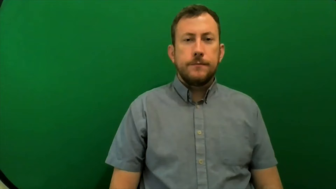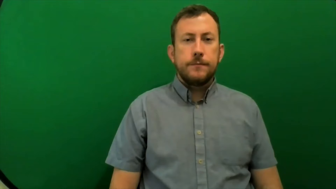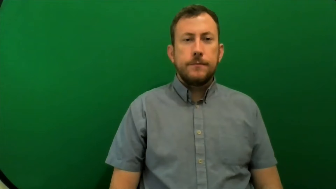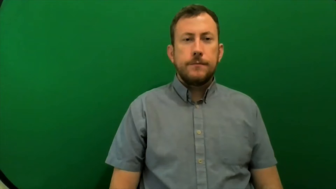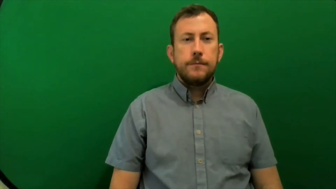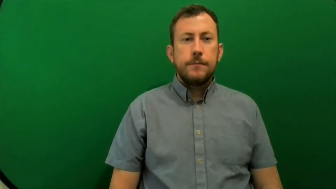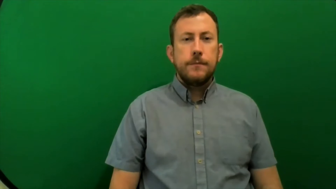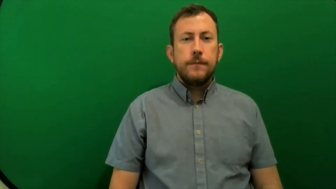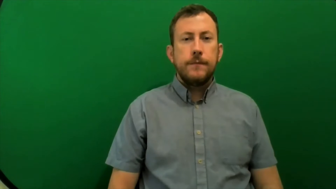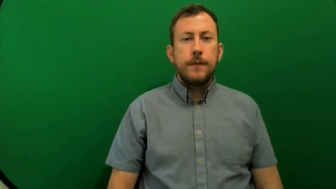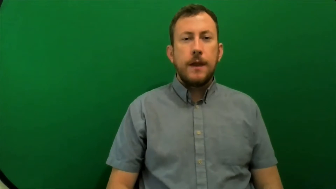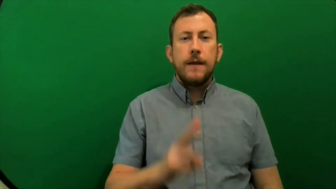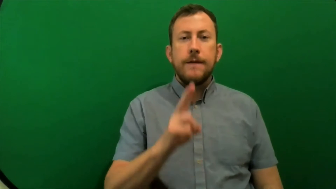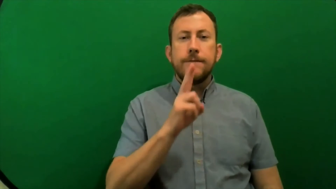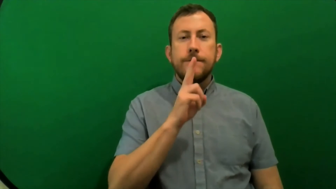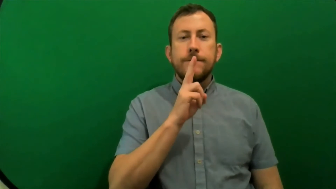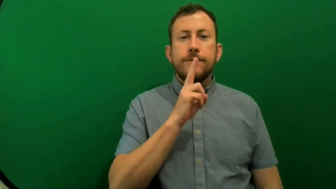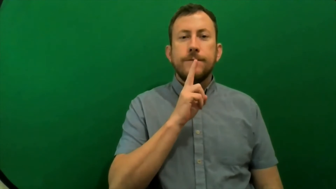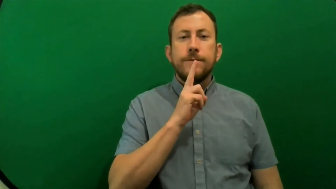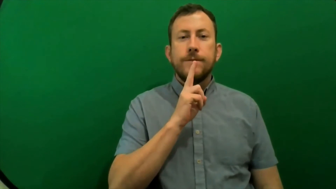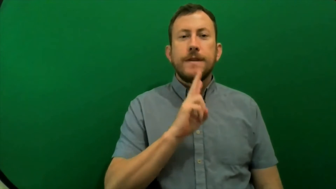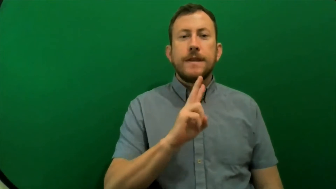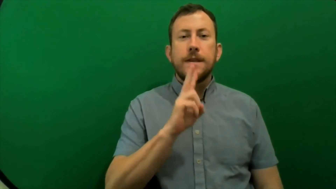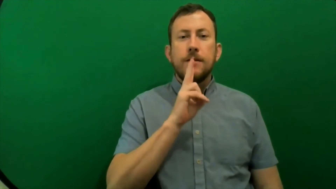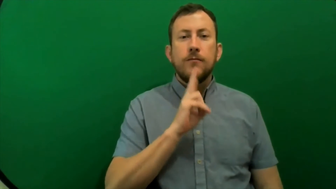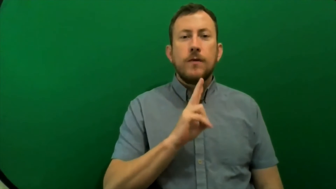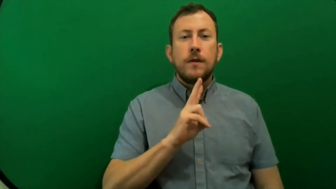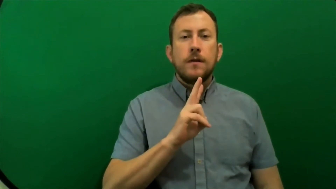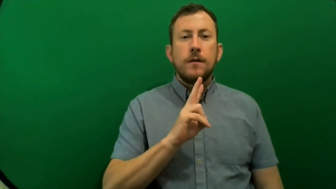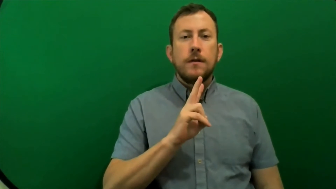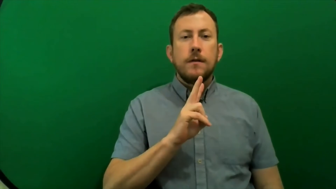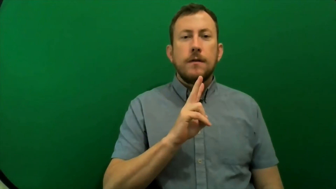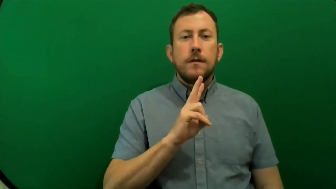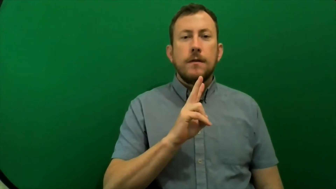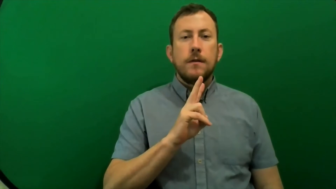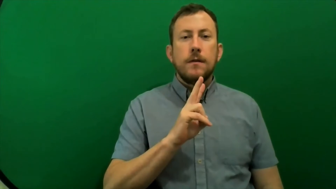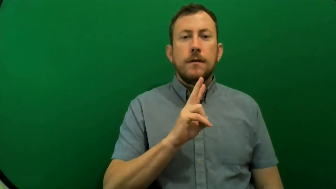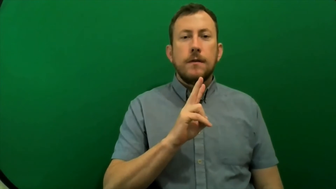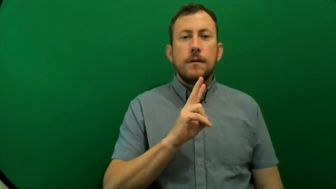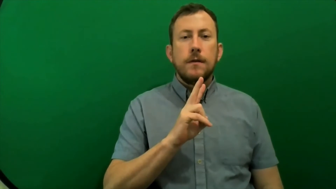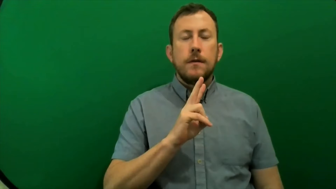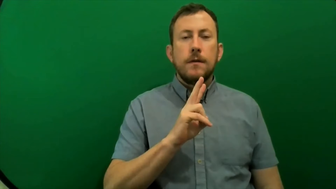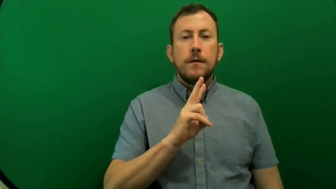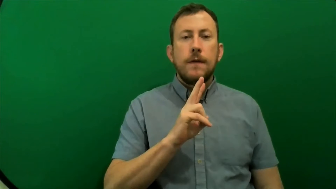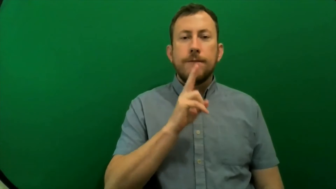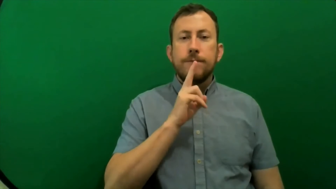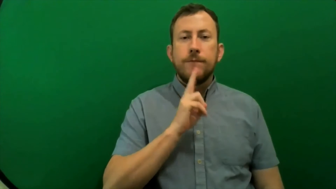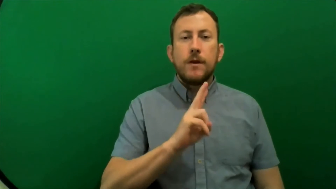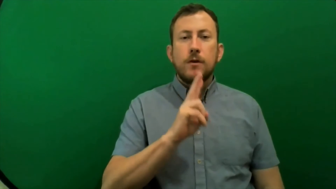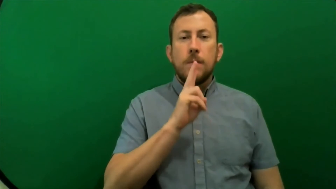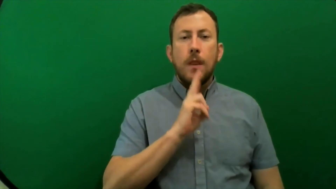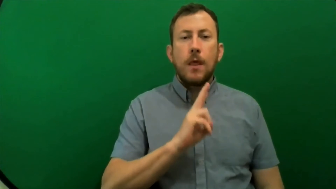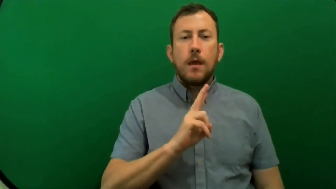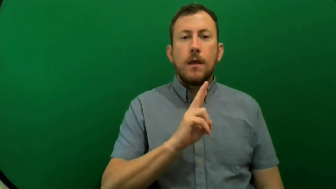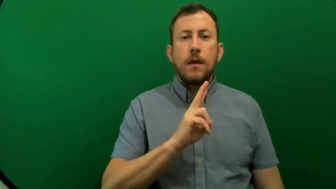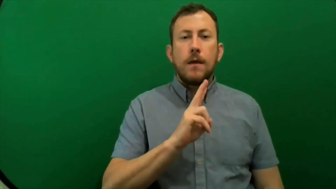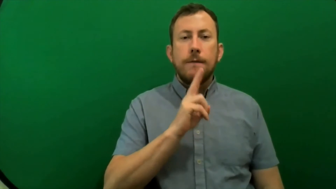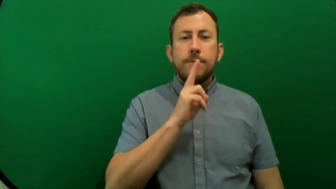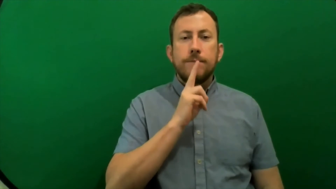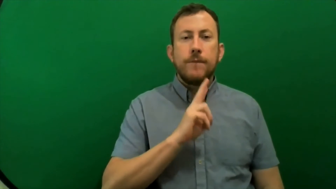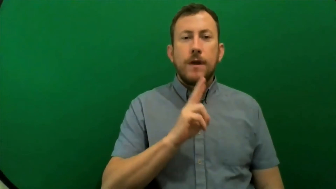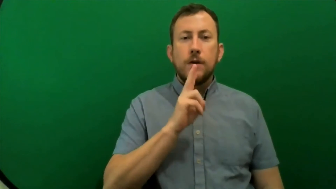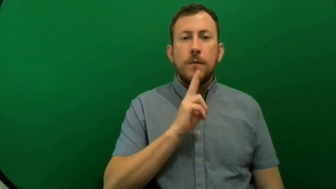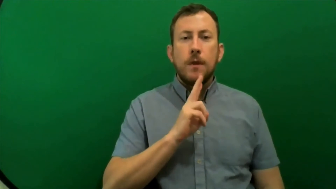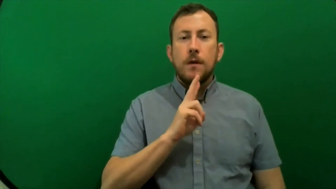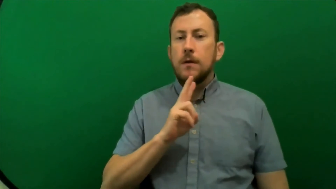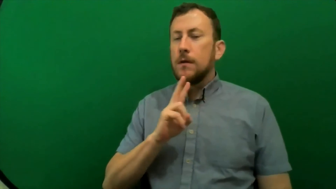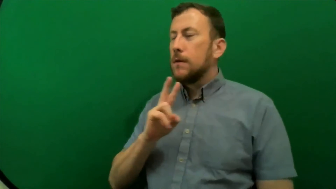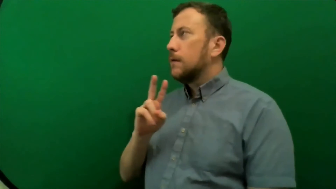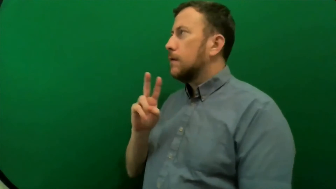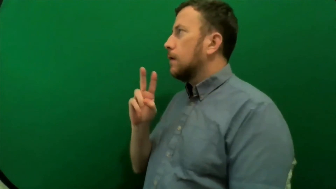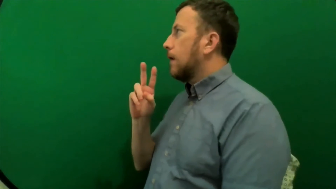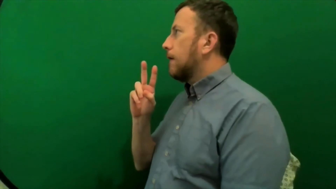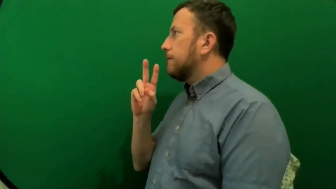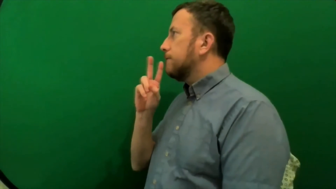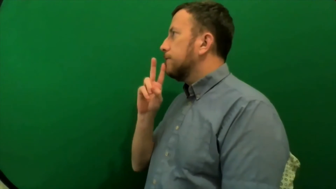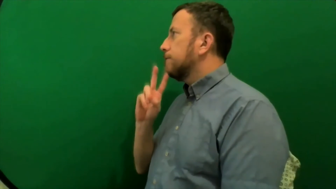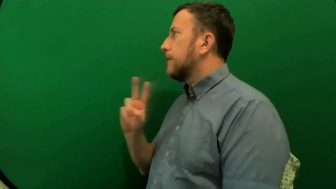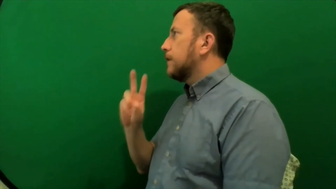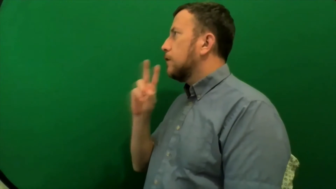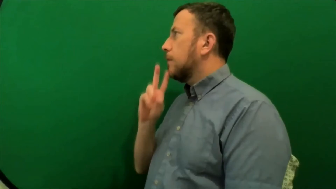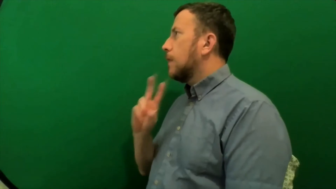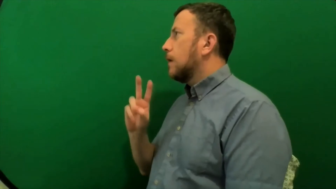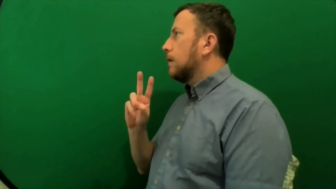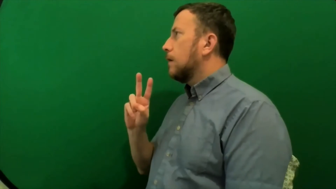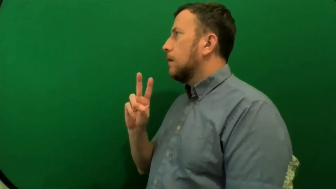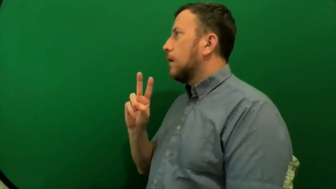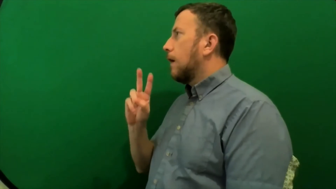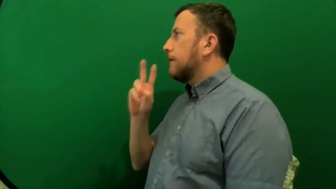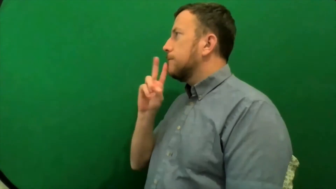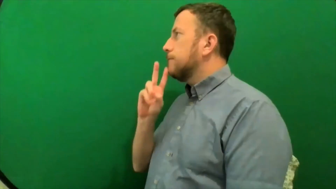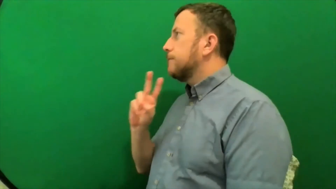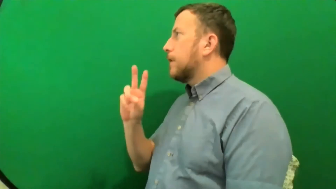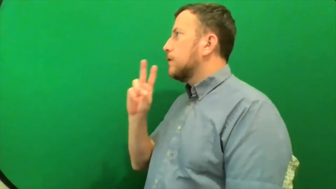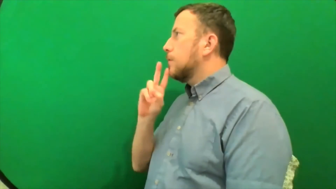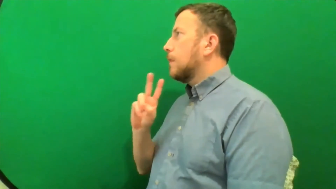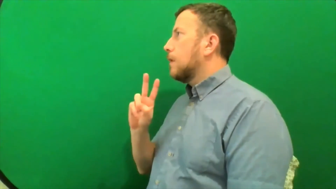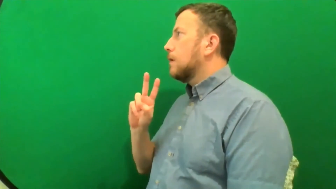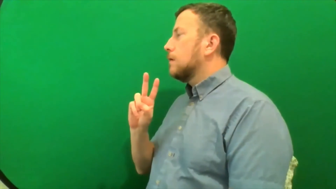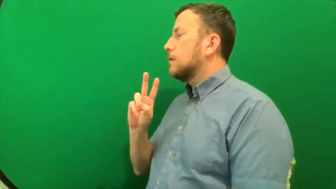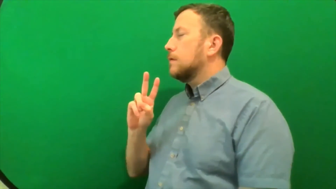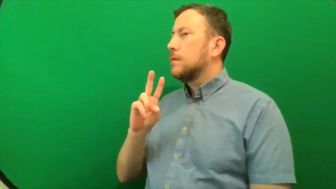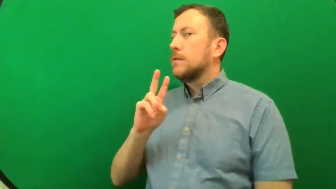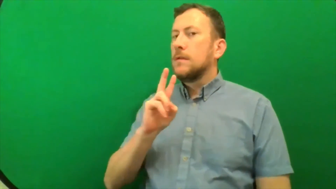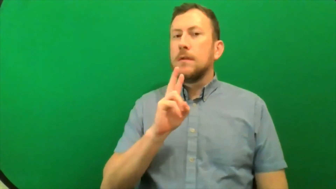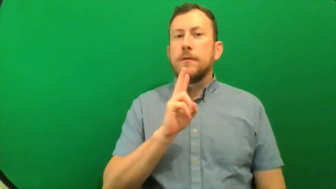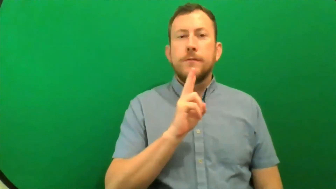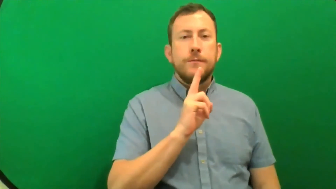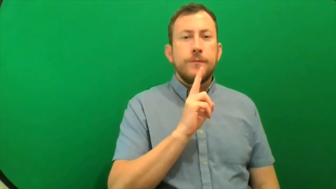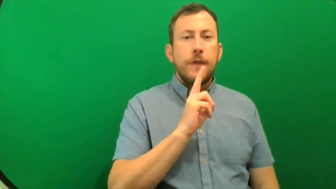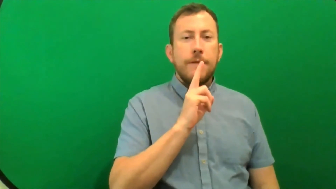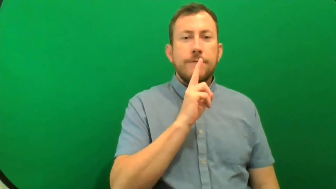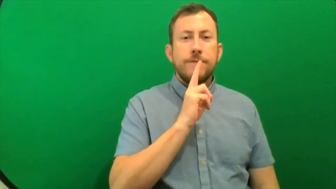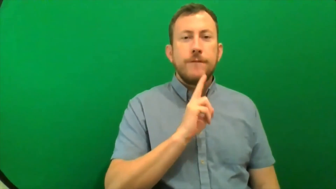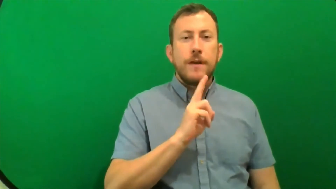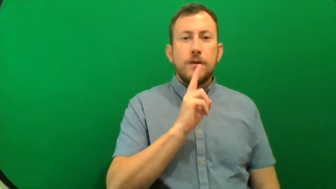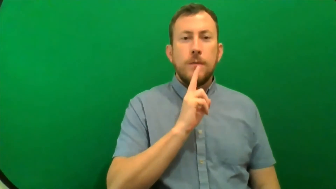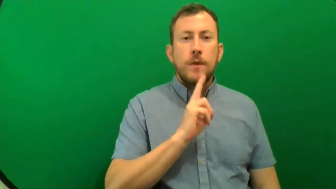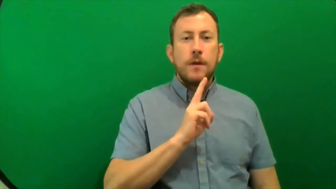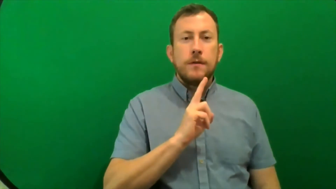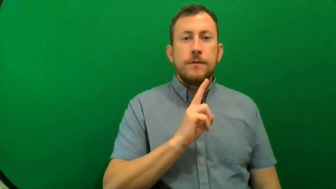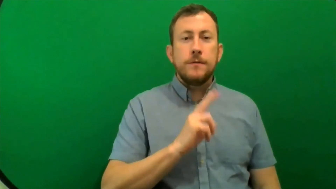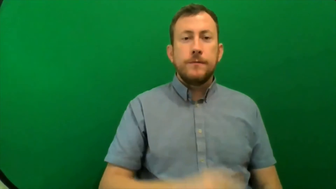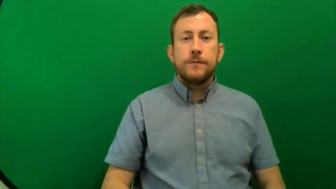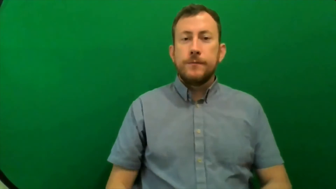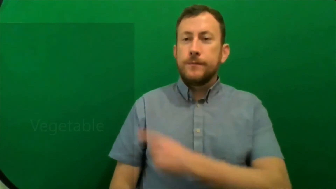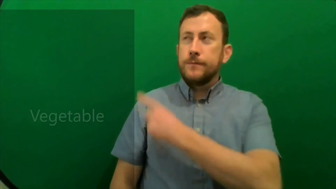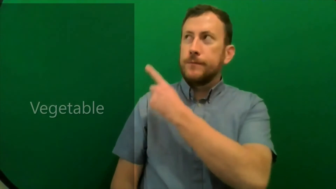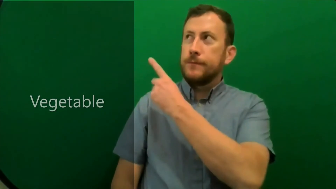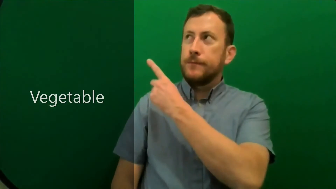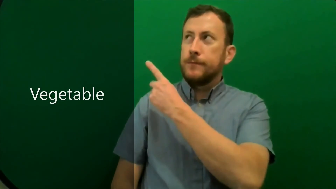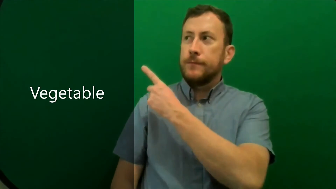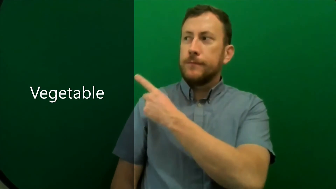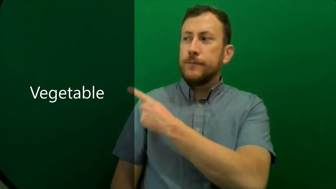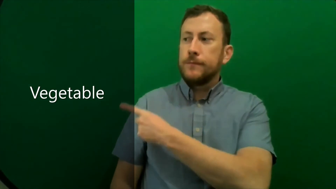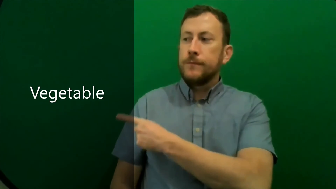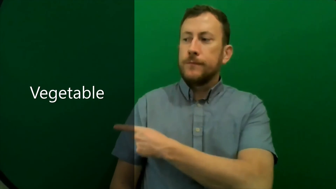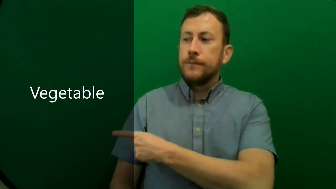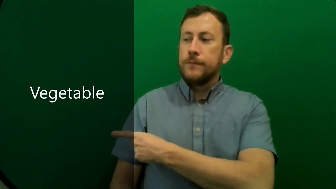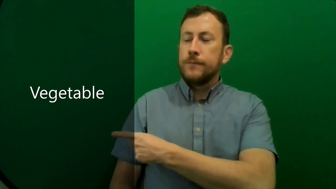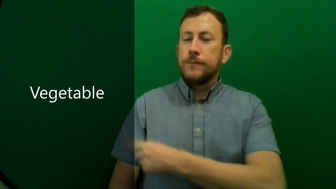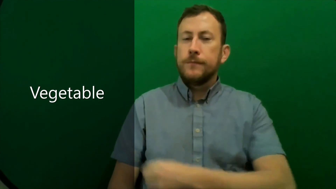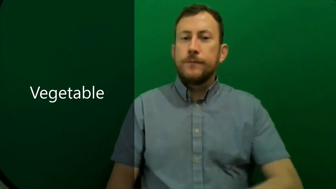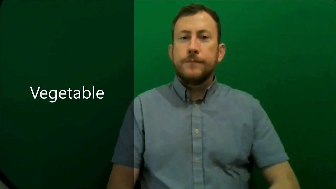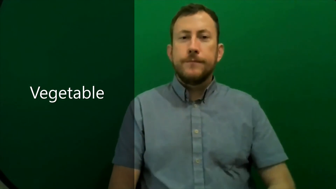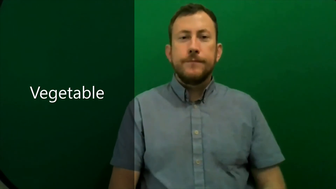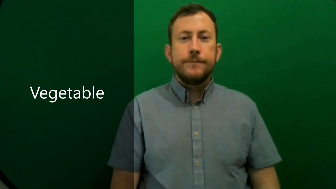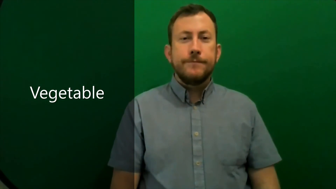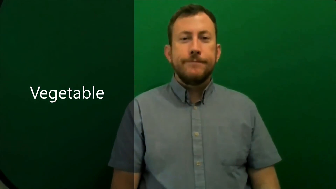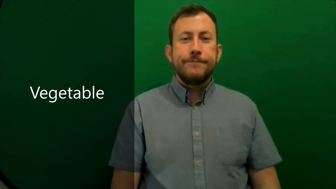Vegetable